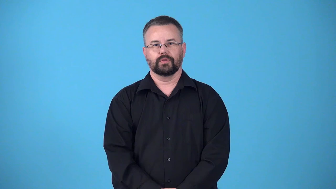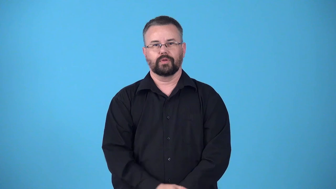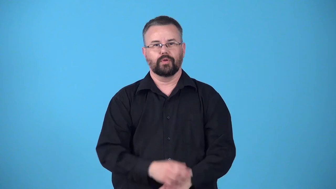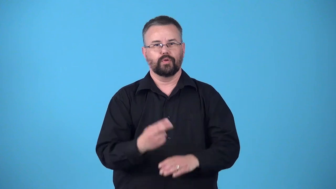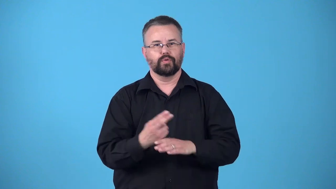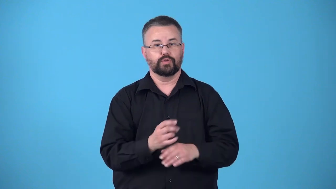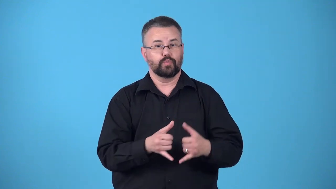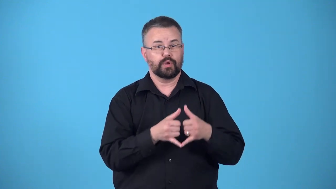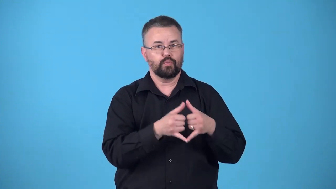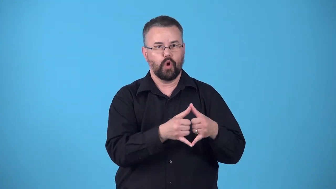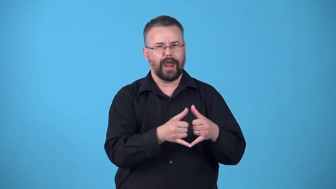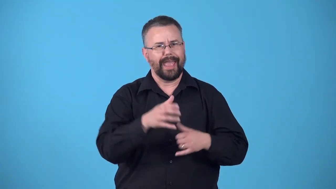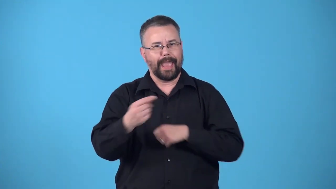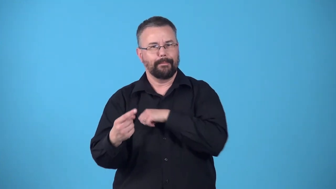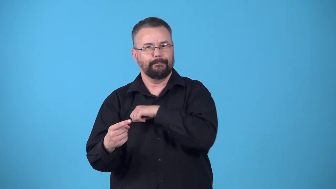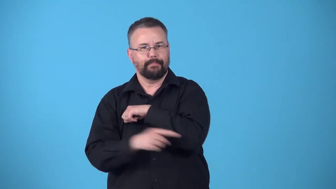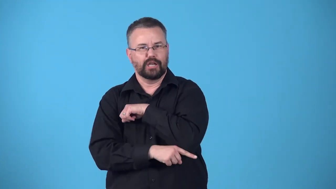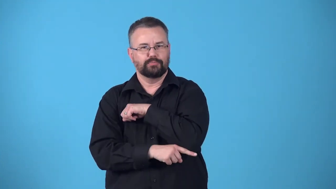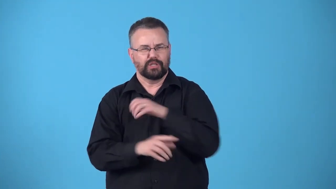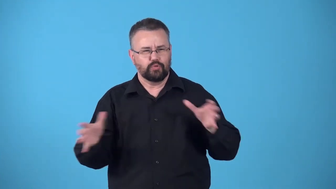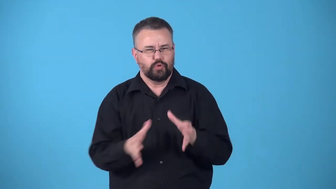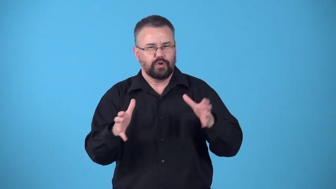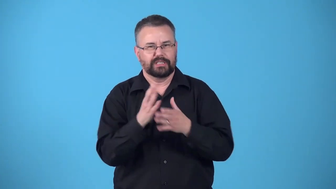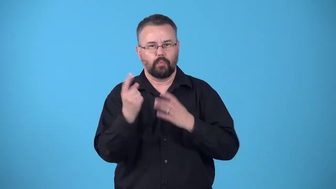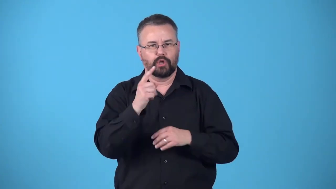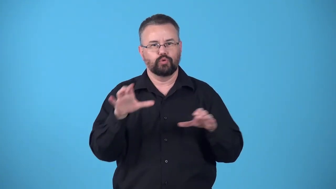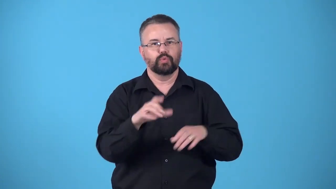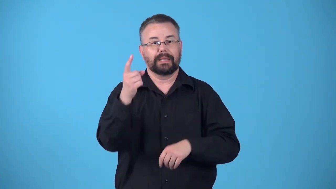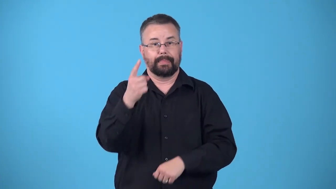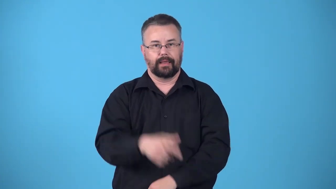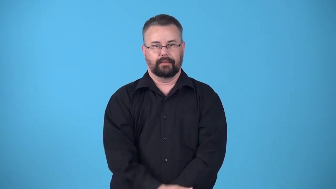carrot and stick